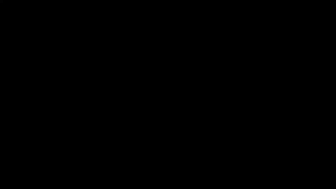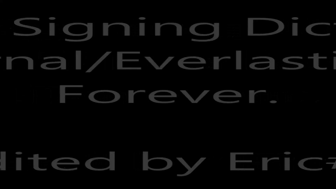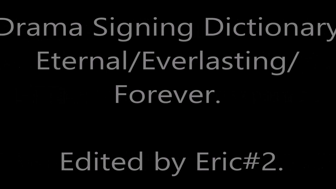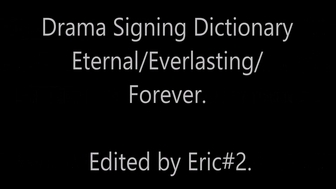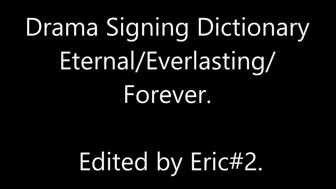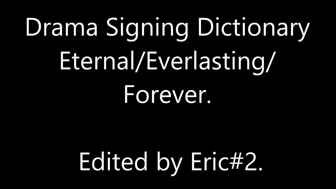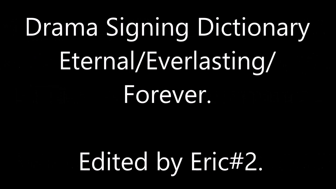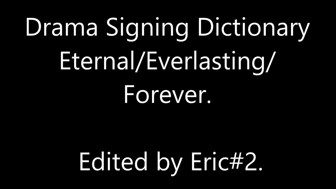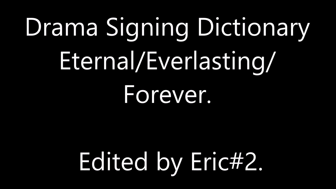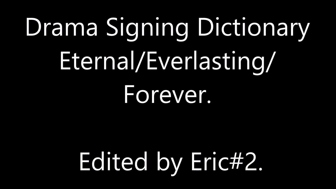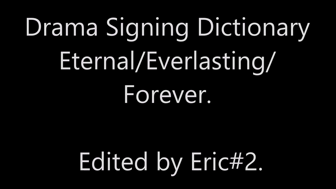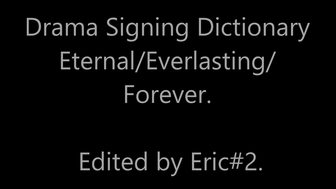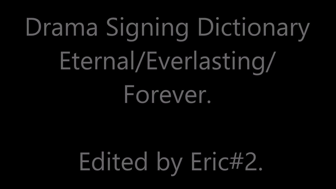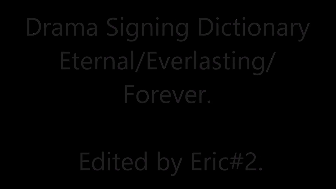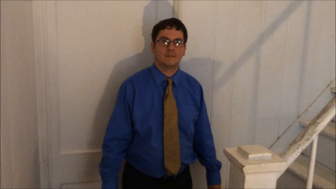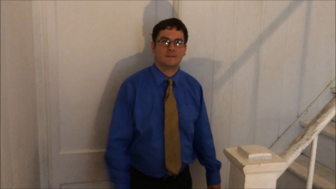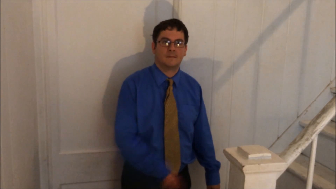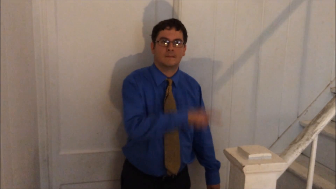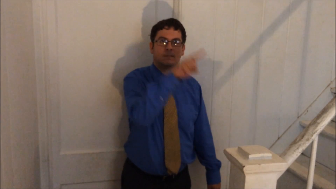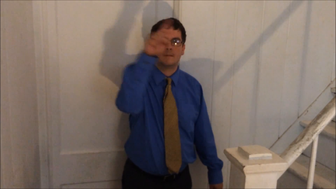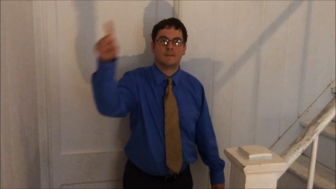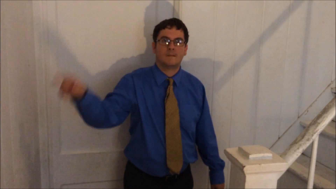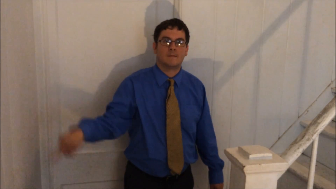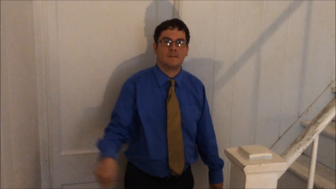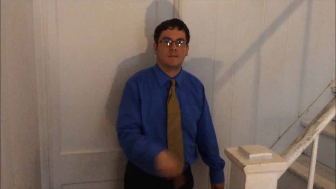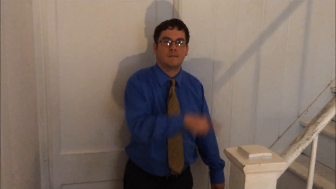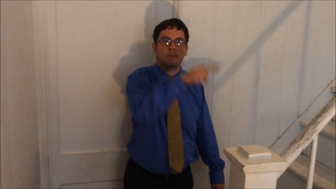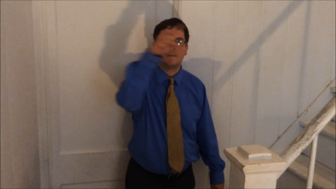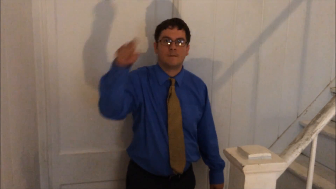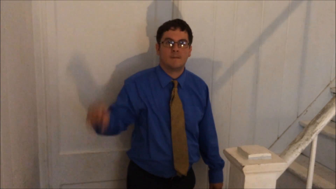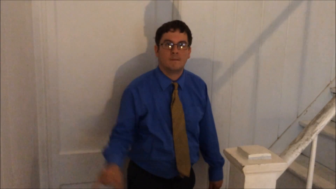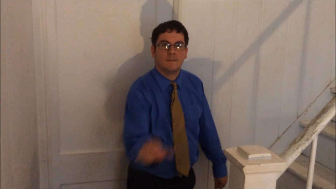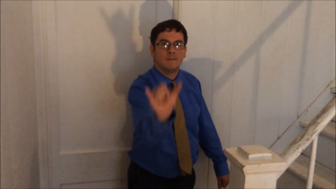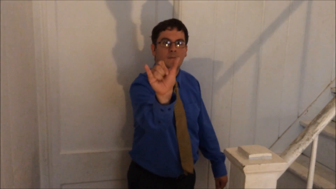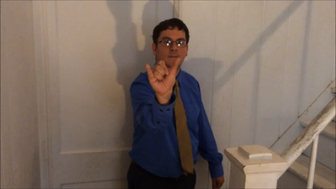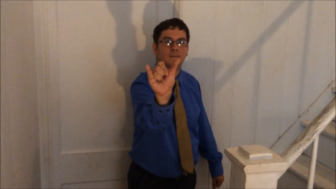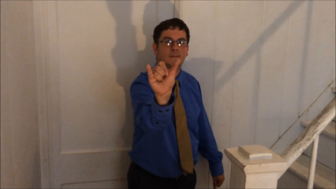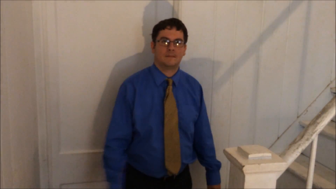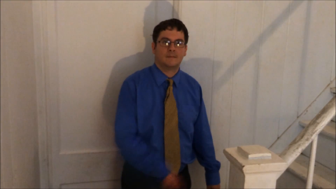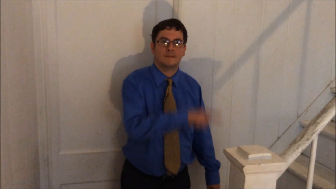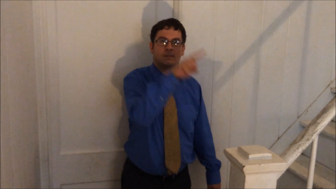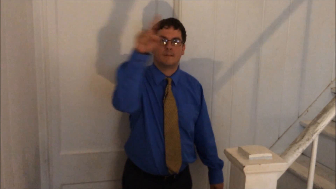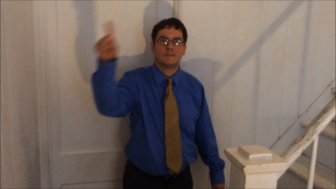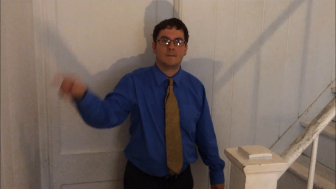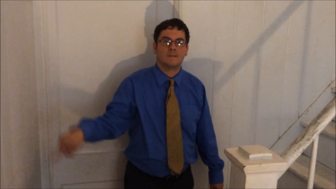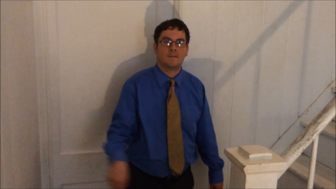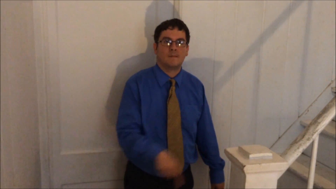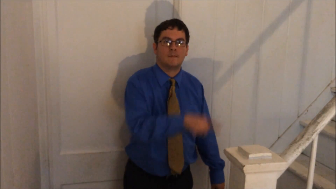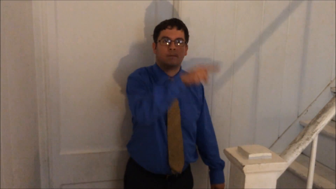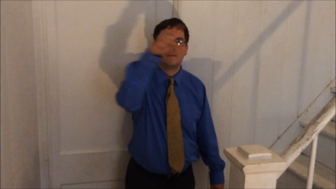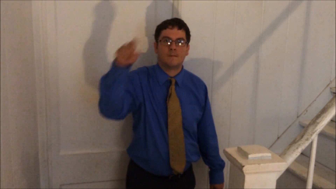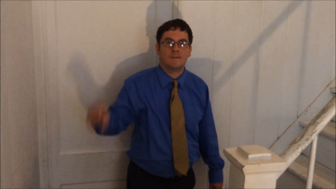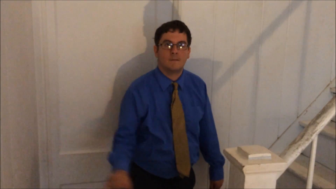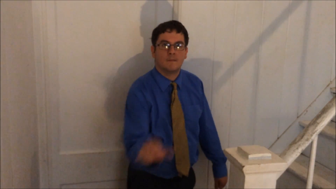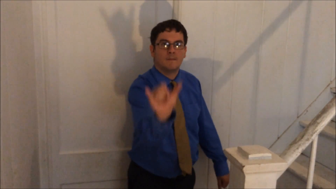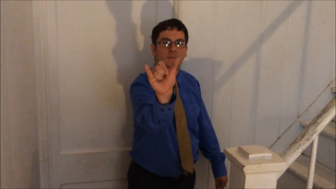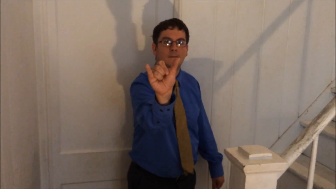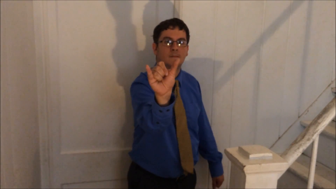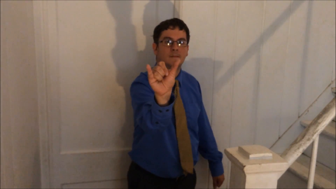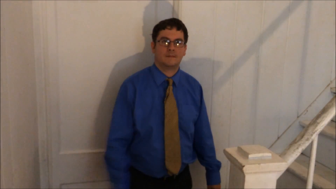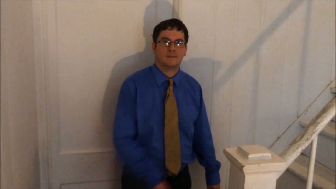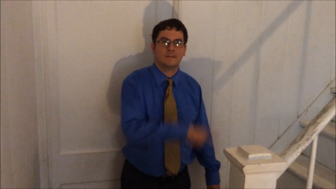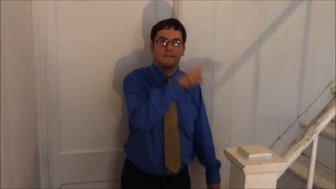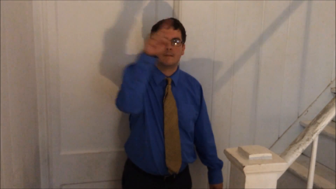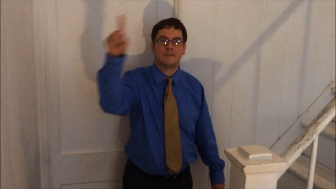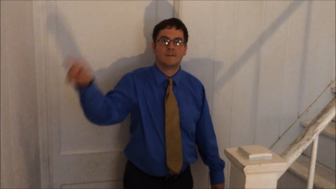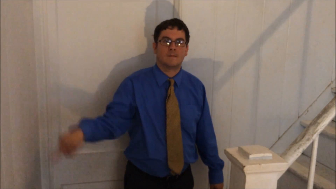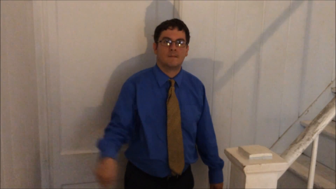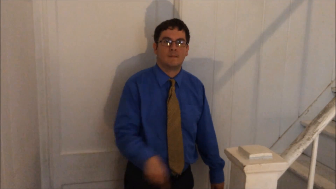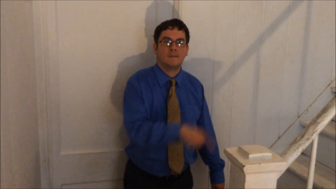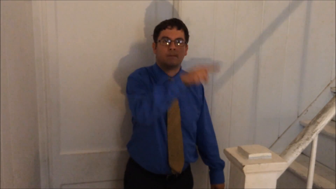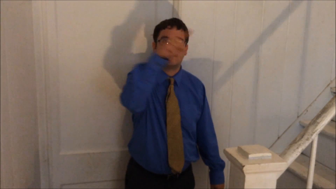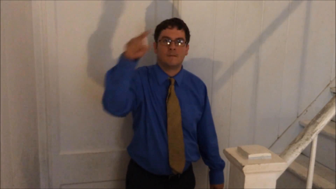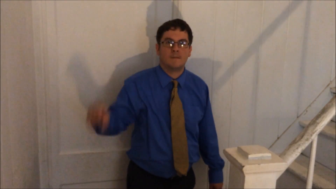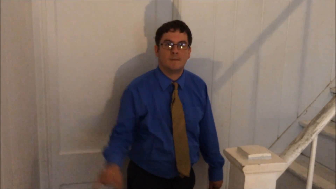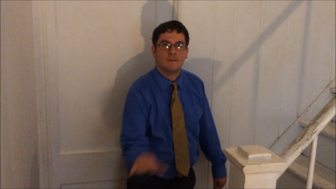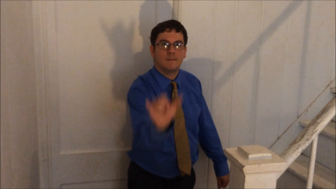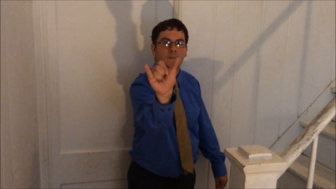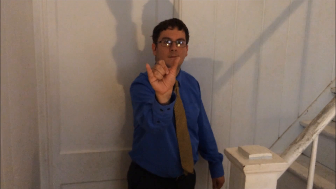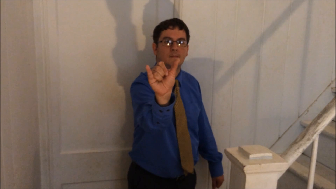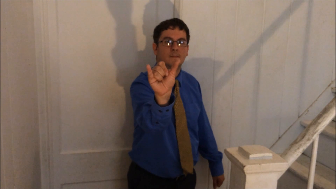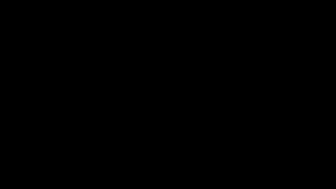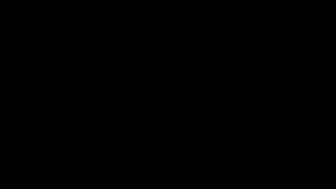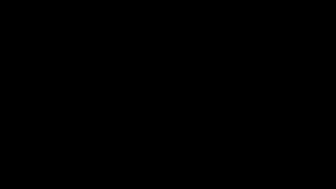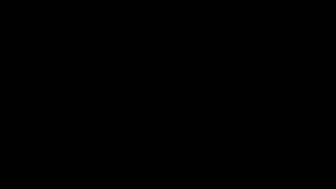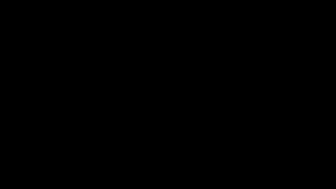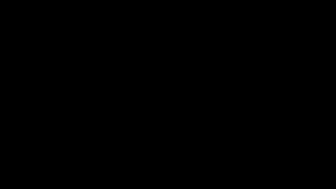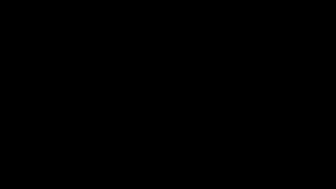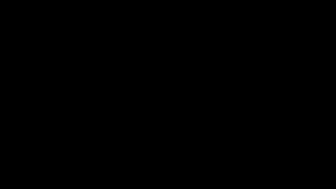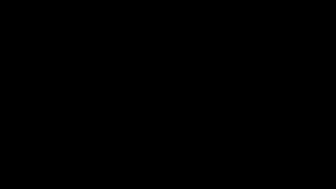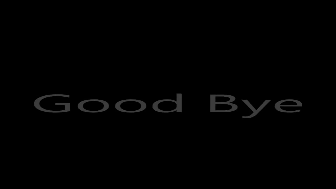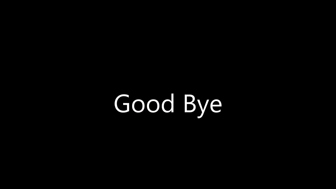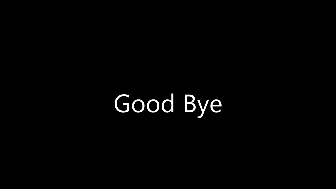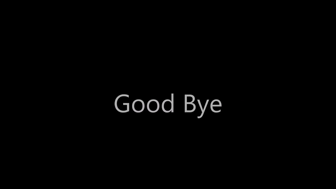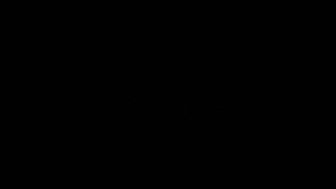Eternal Everlasting Forever